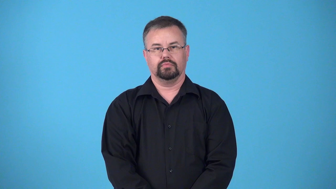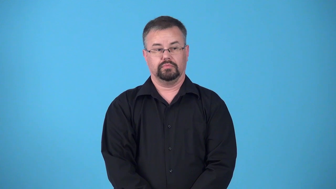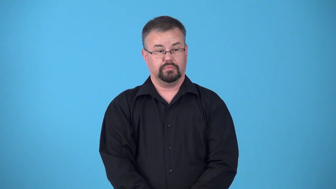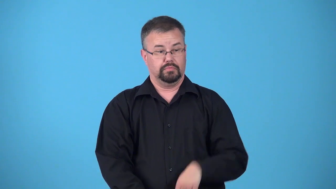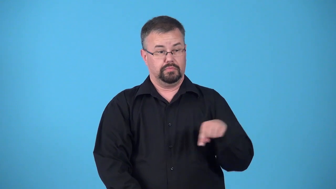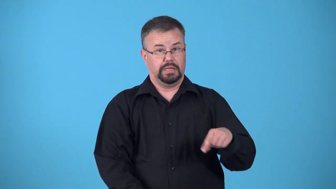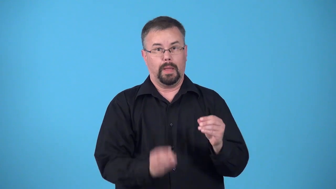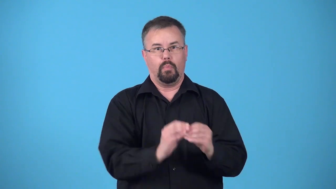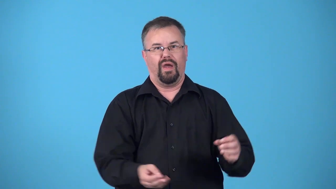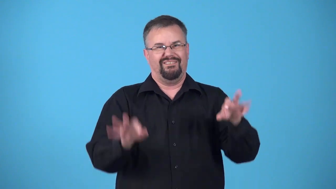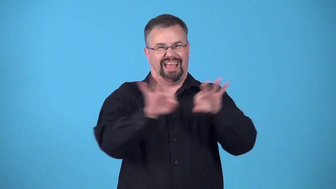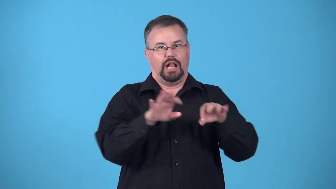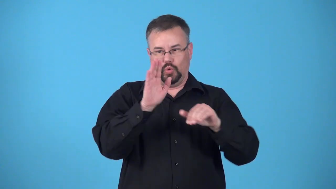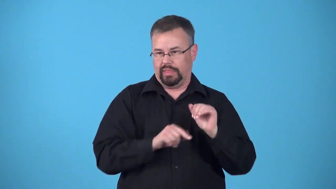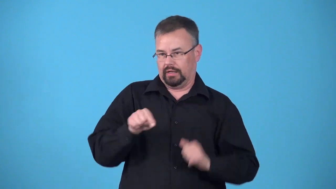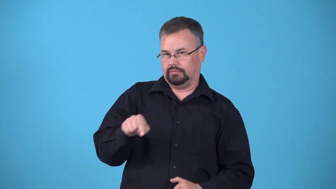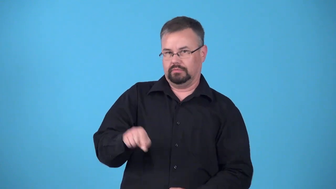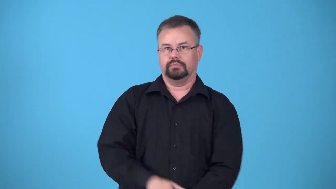more bang for your buck